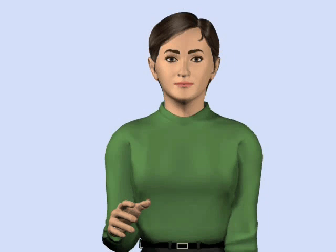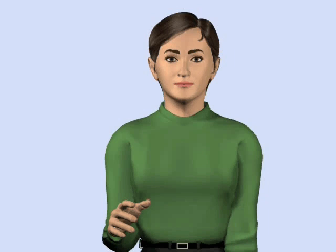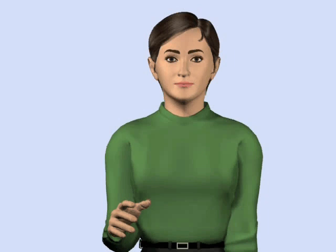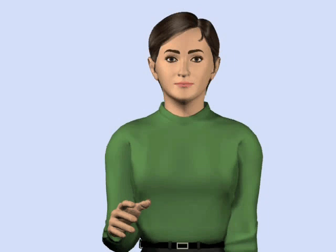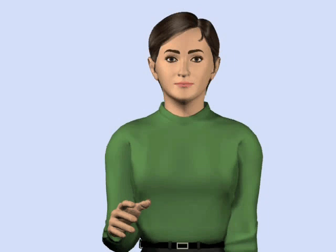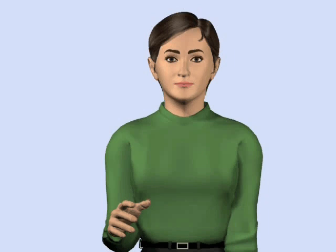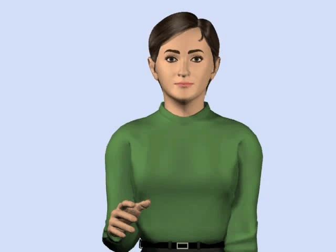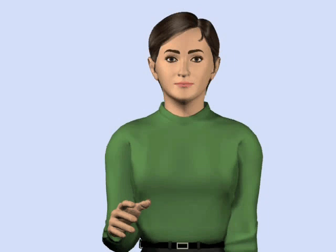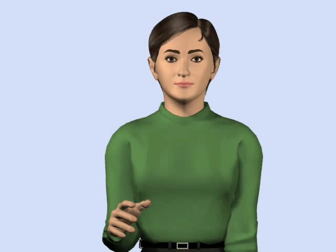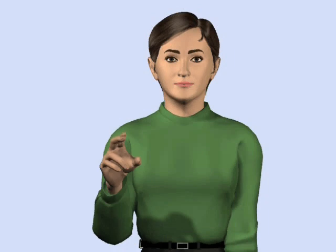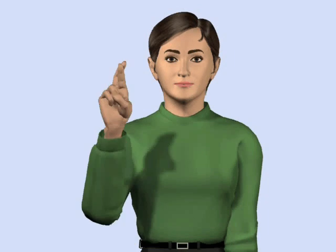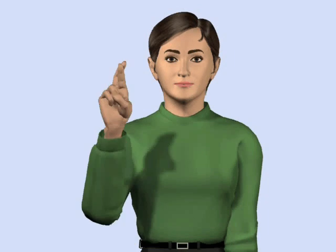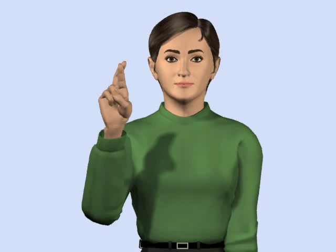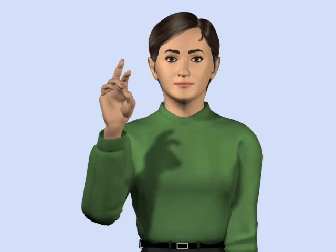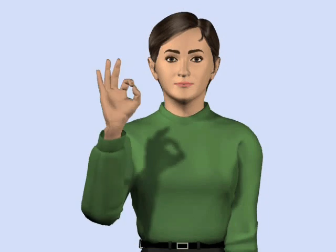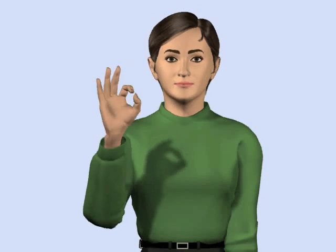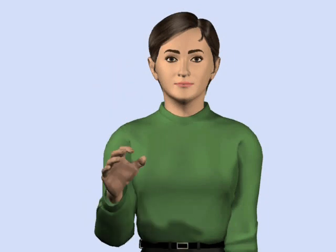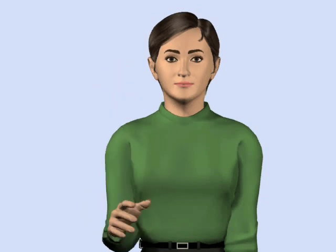Richfield,ID